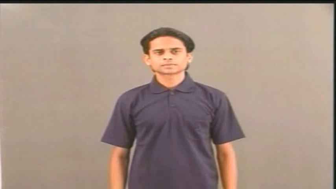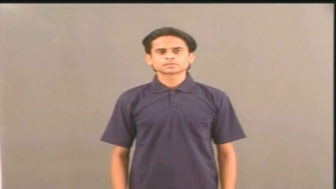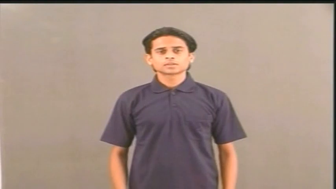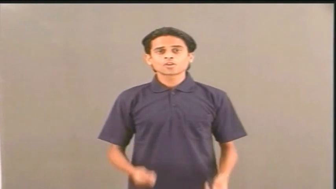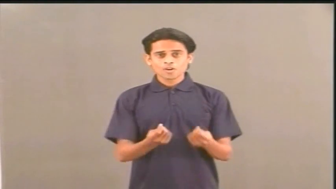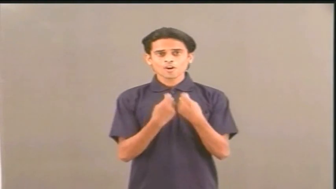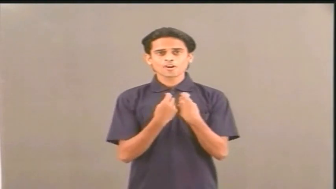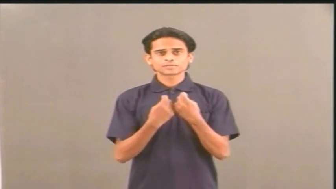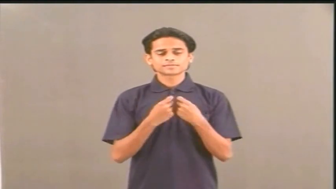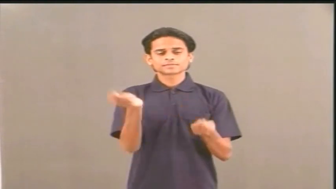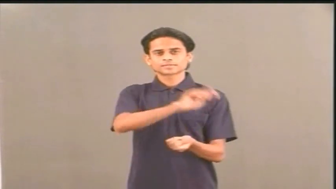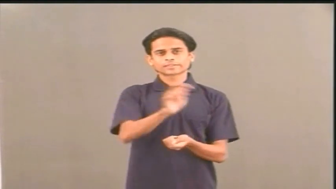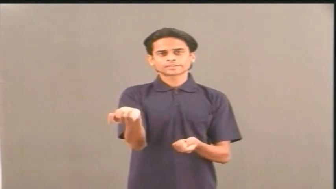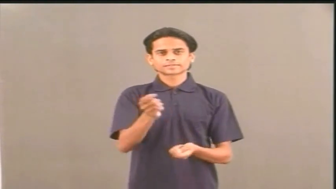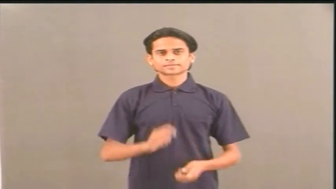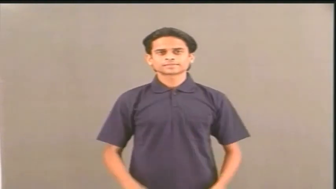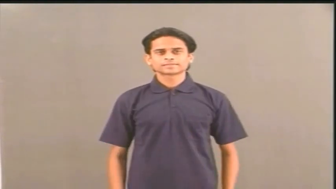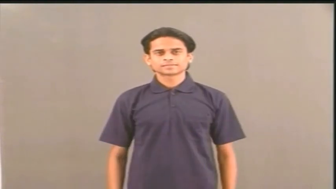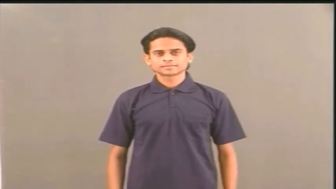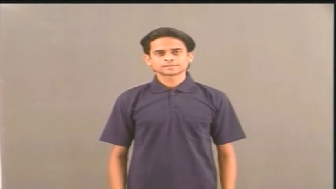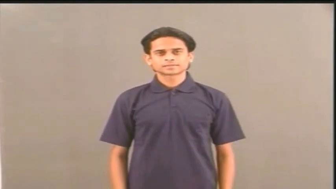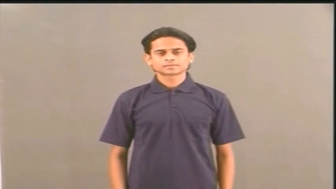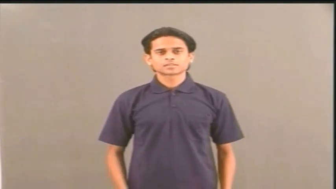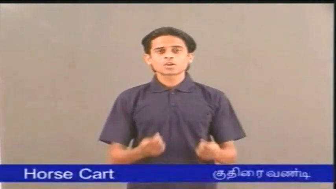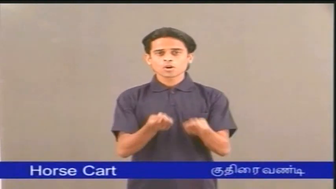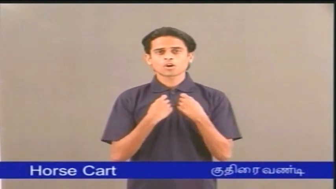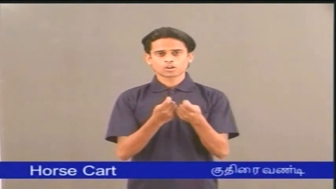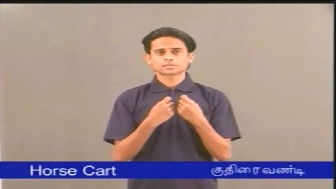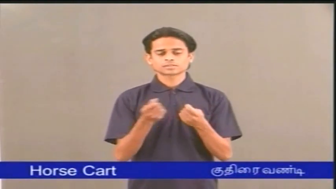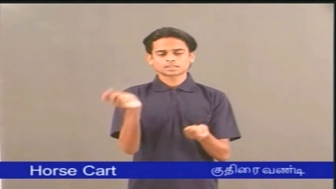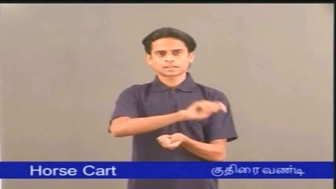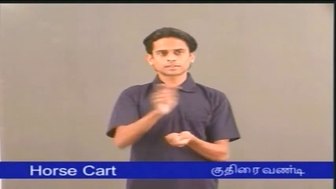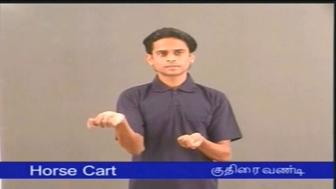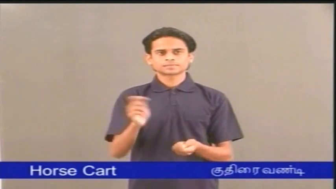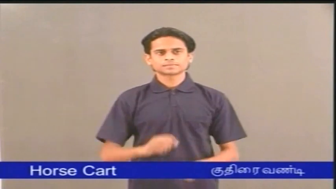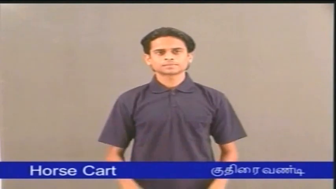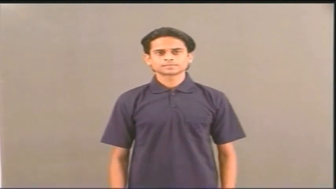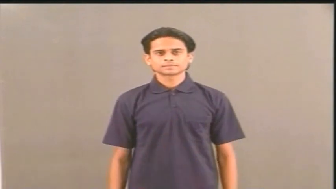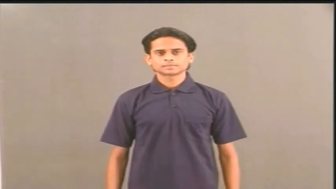horse cart